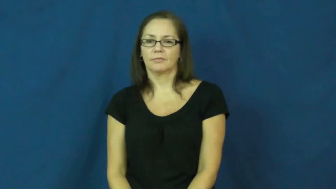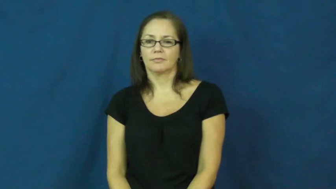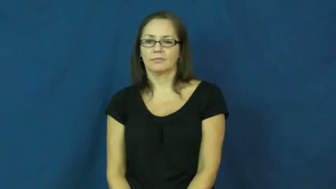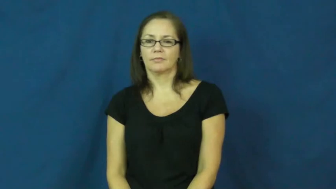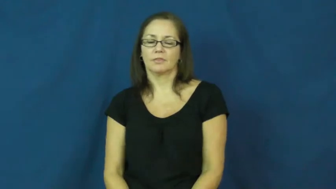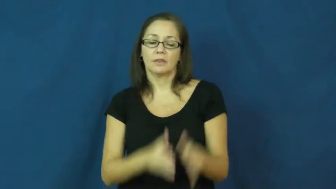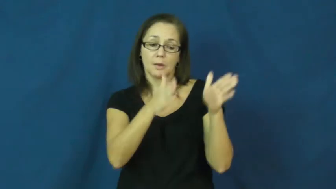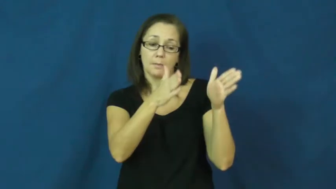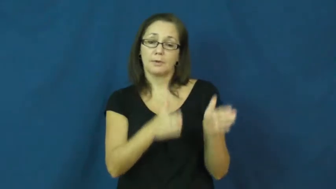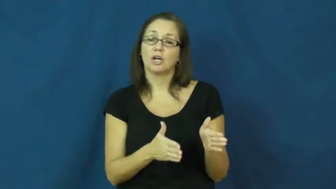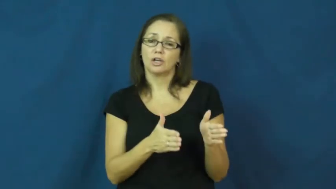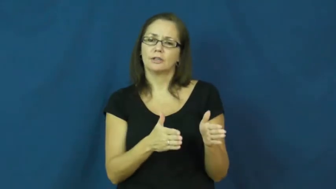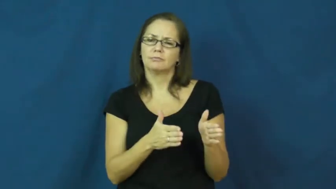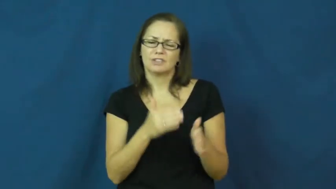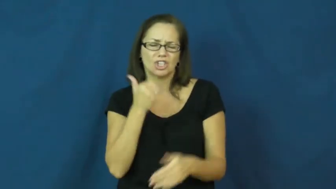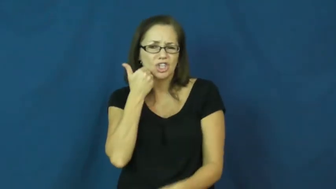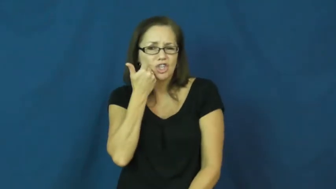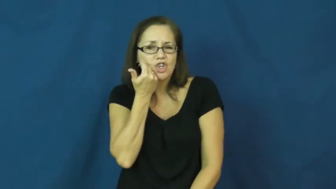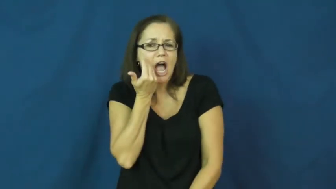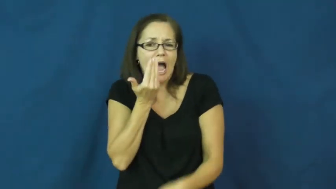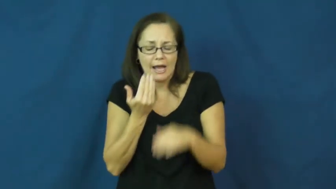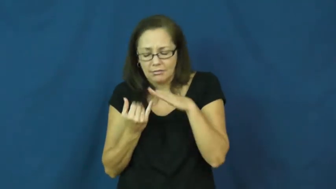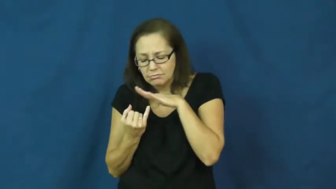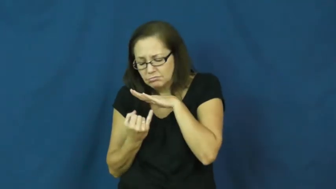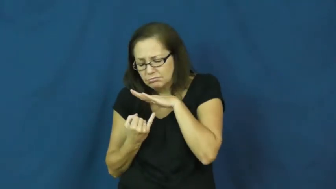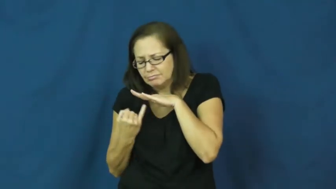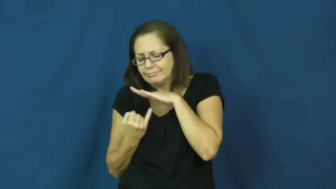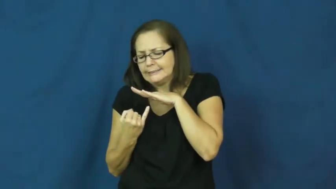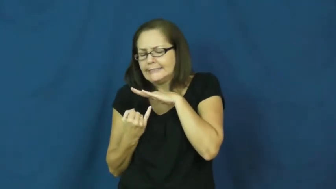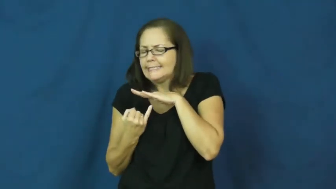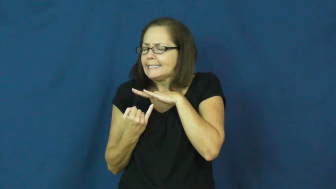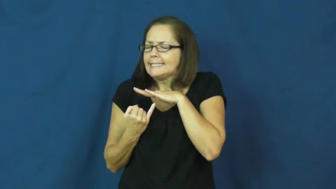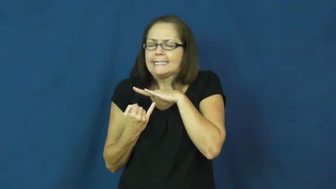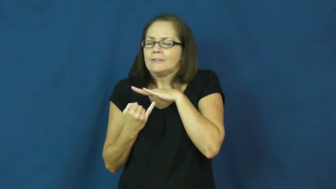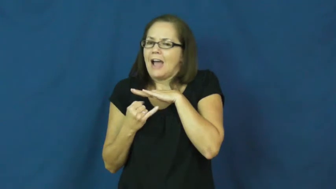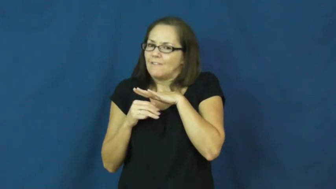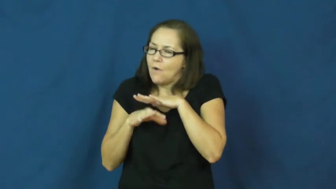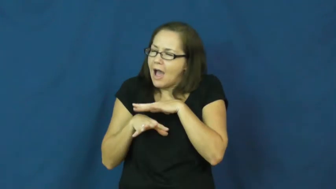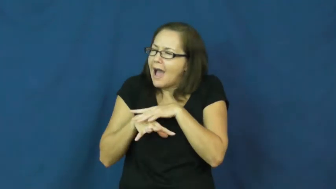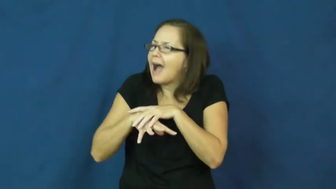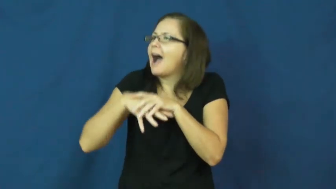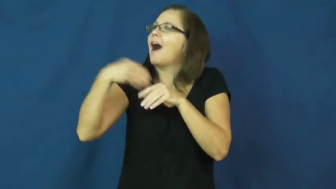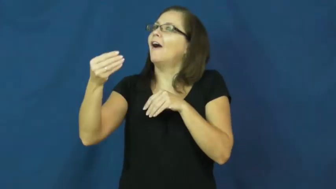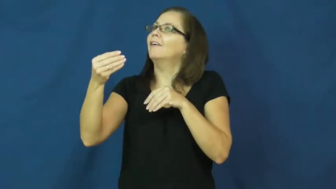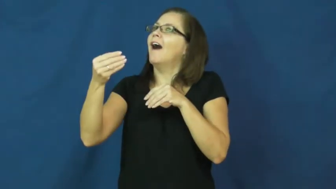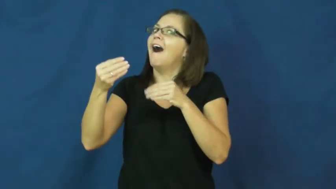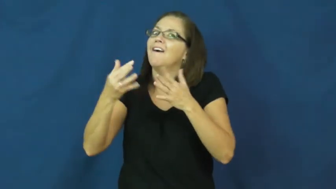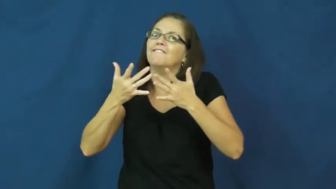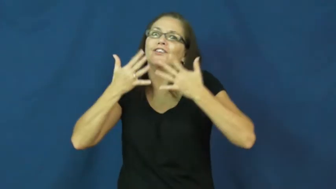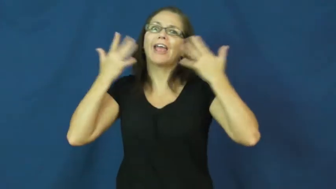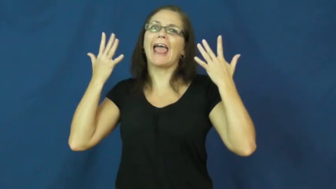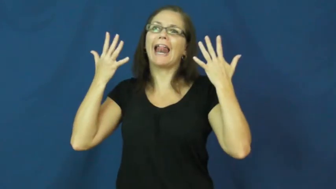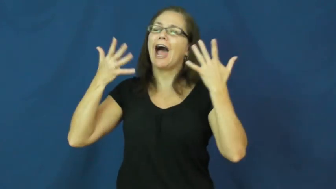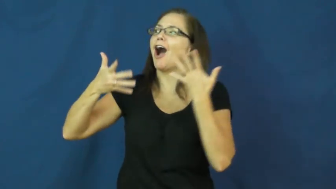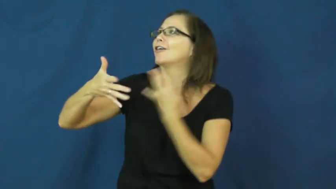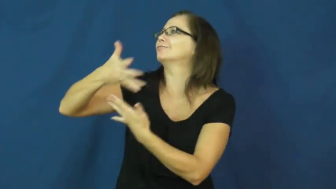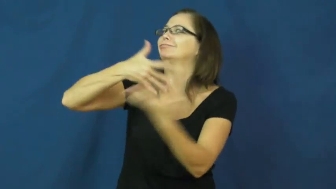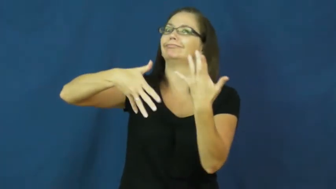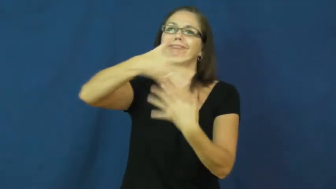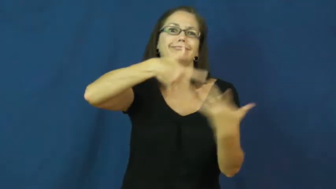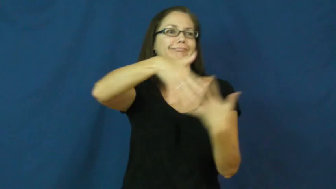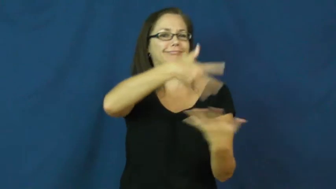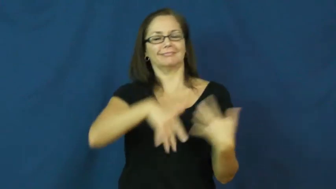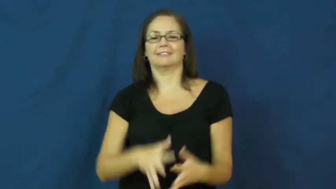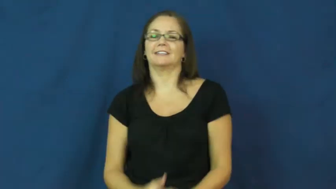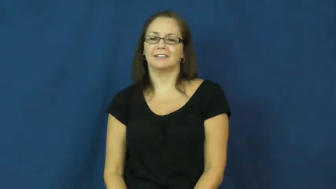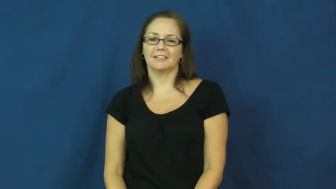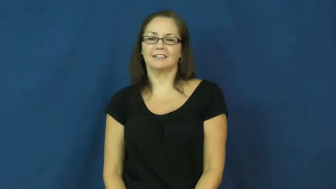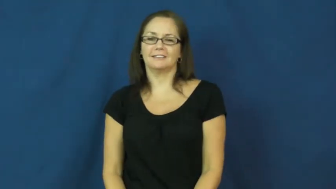come out of your shell